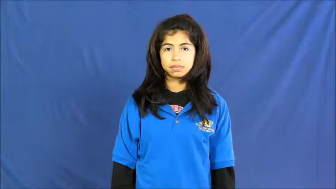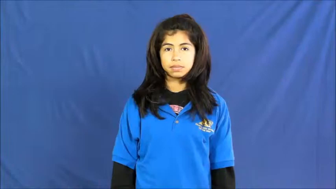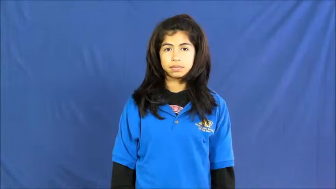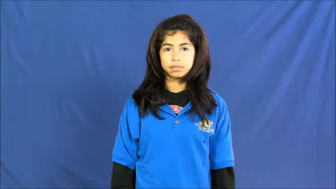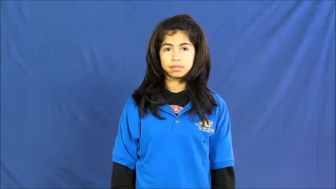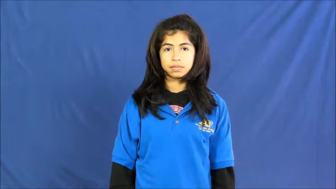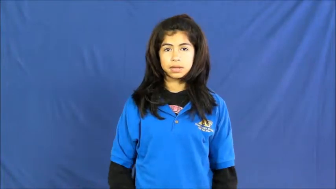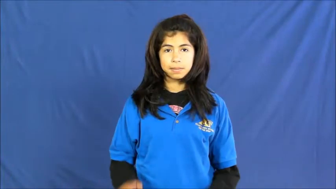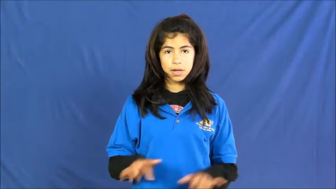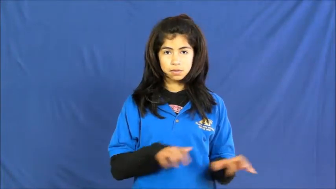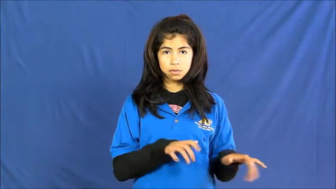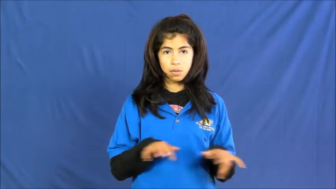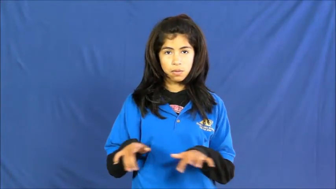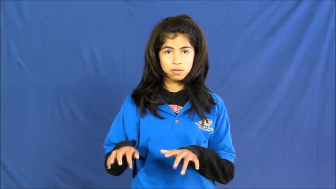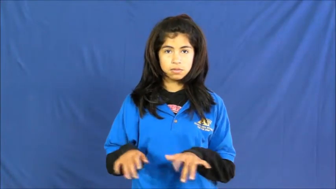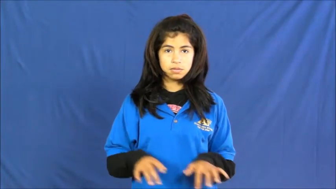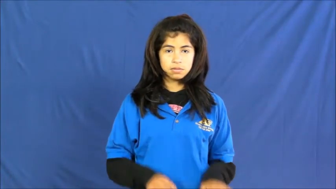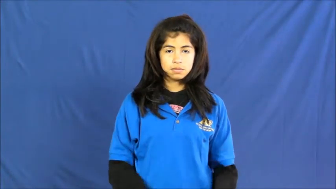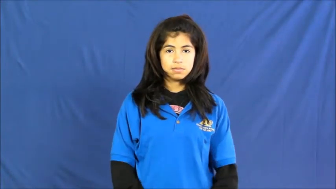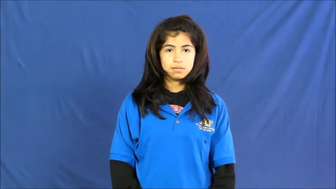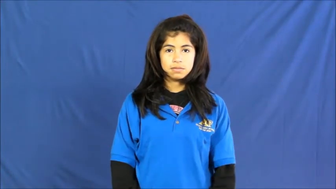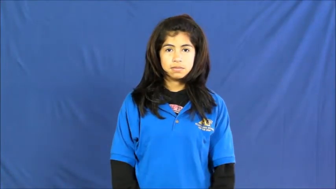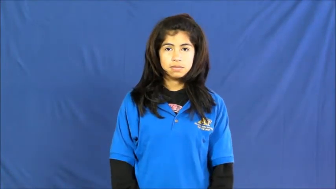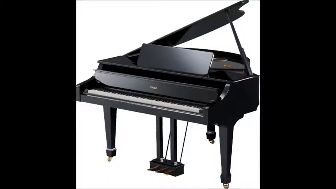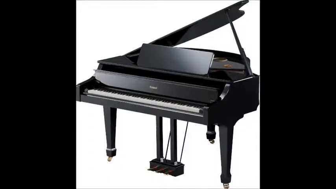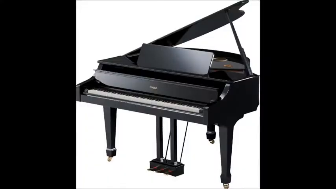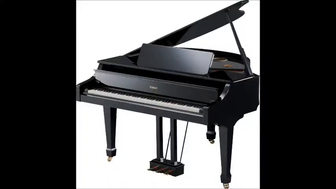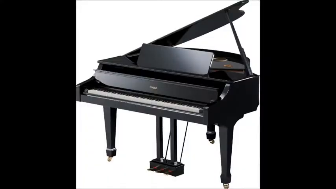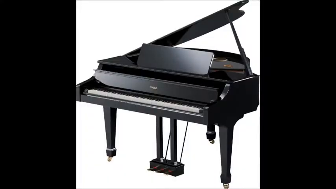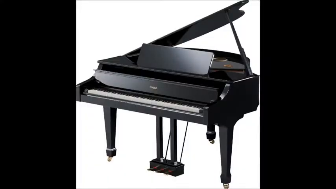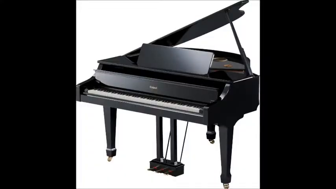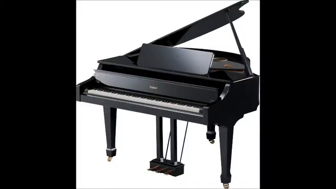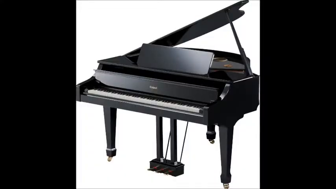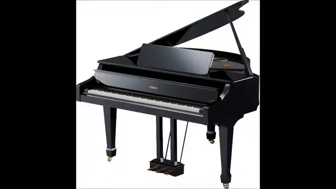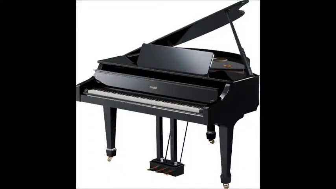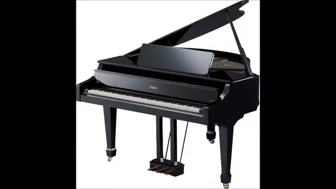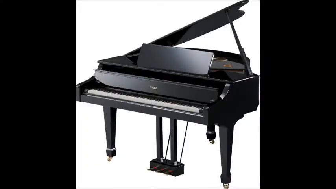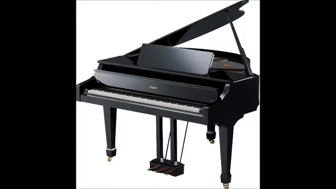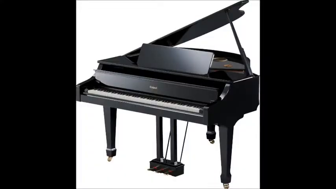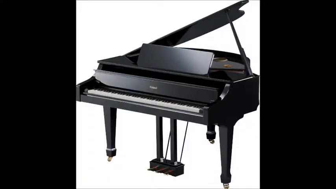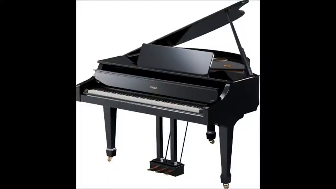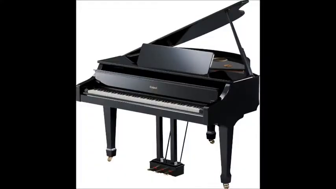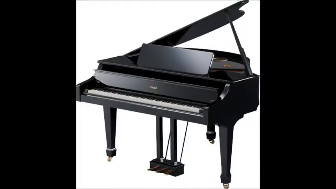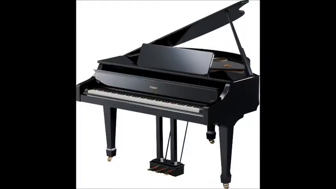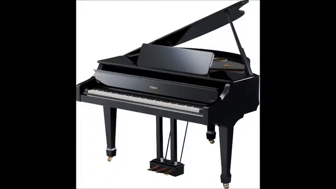piano